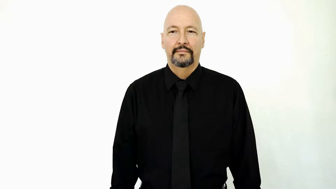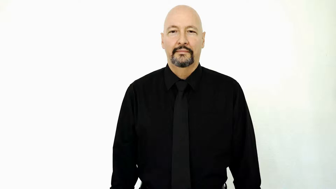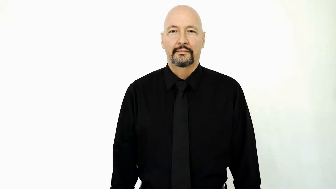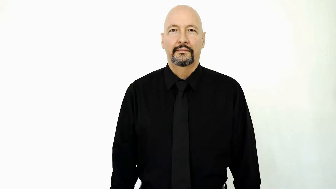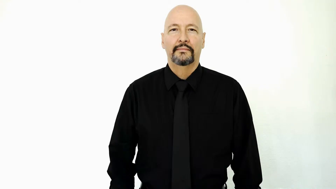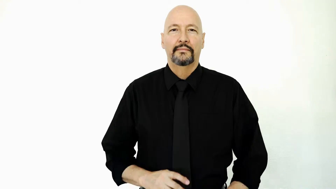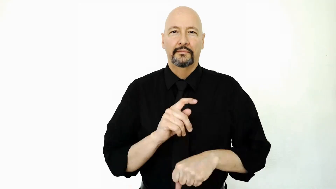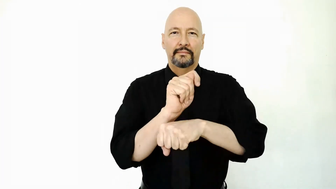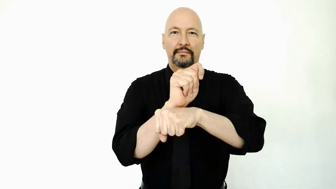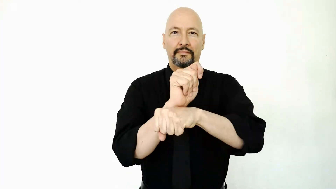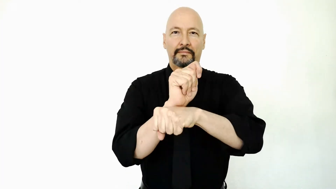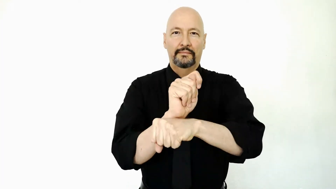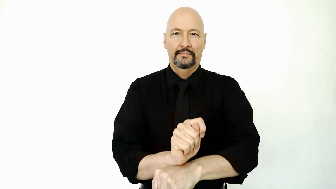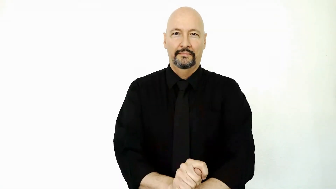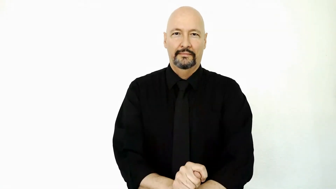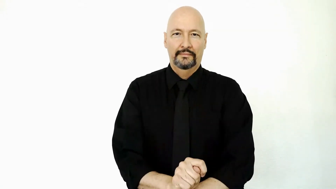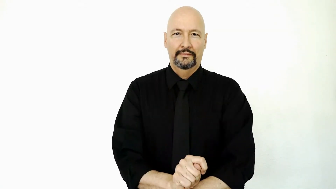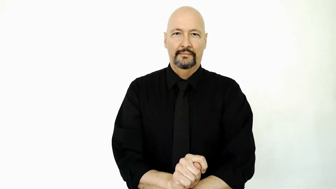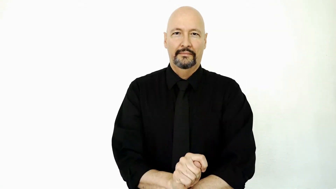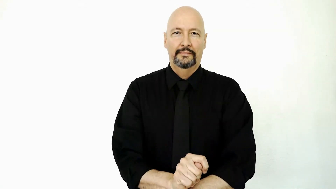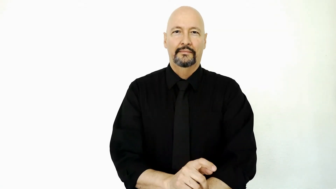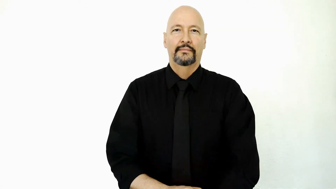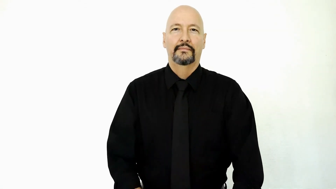TRADITION/ TRADITIONAL-[initialized version]